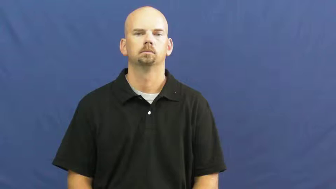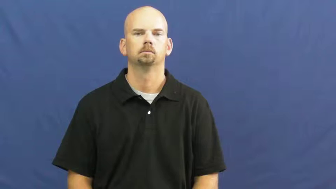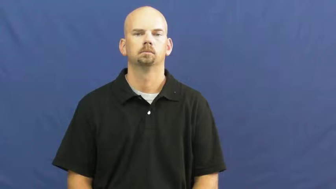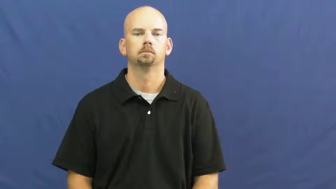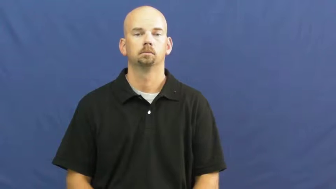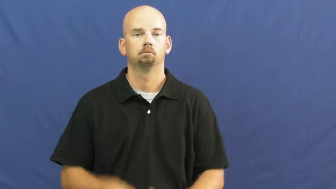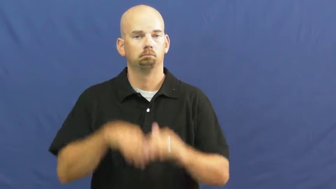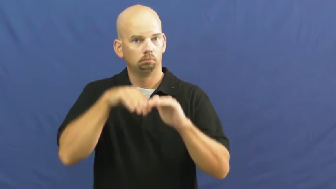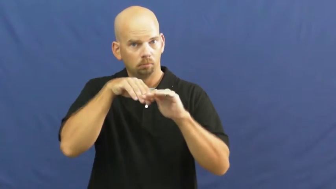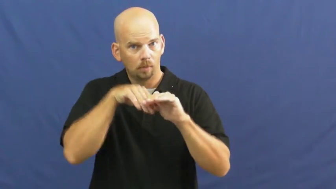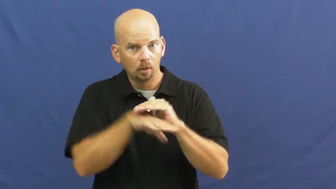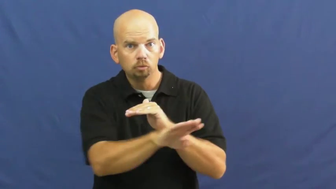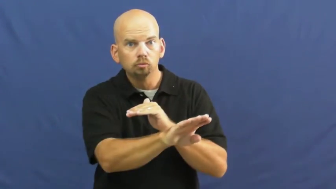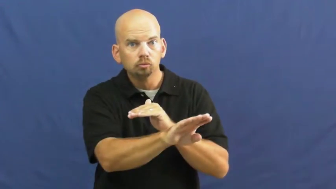get in,get into-college